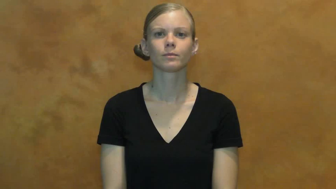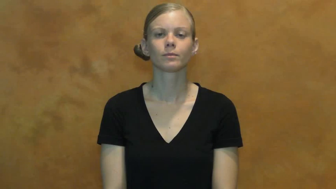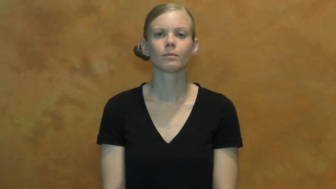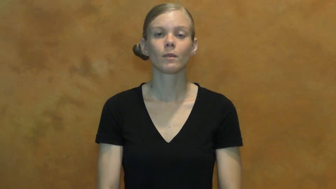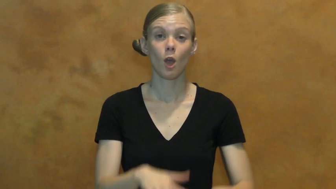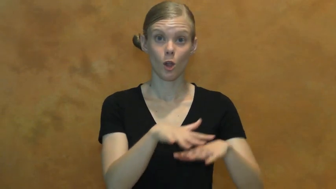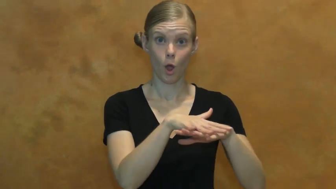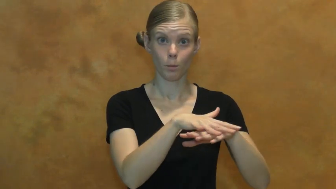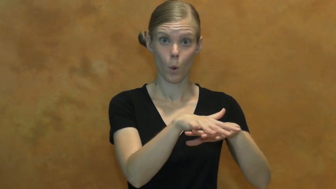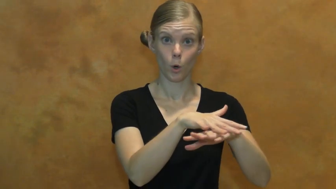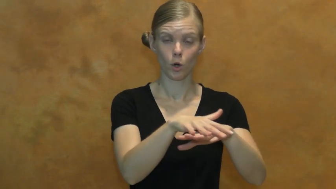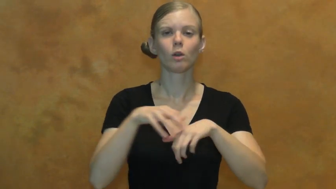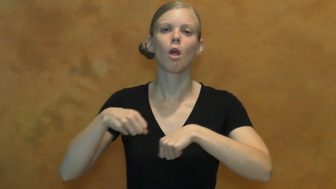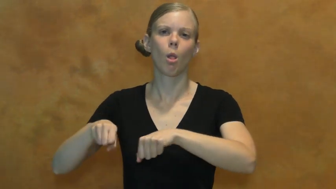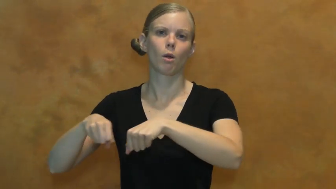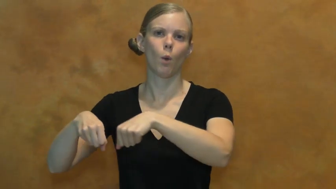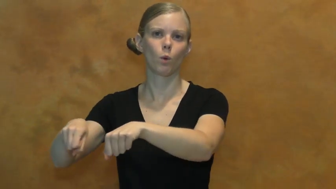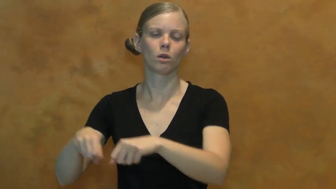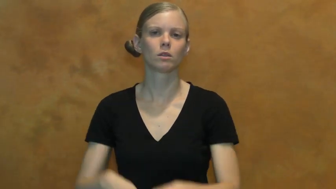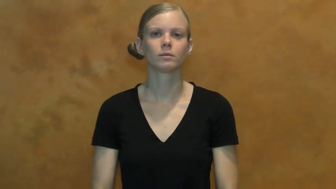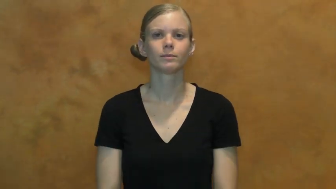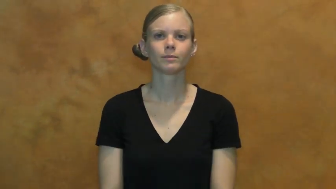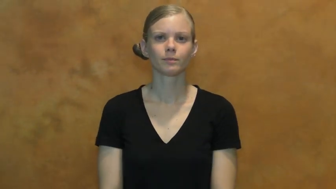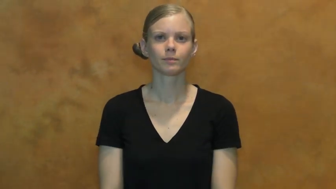lawn mower